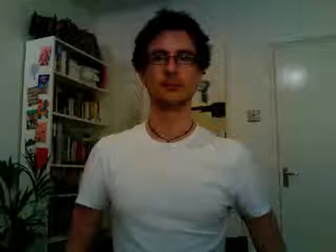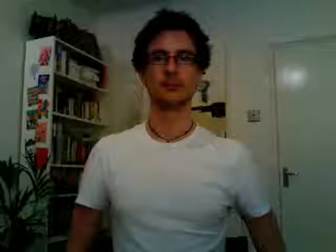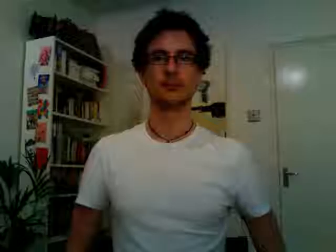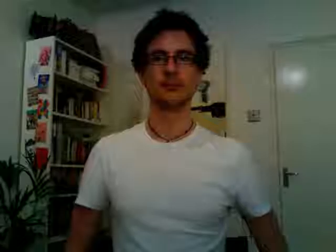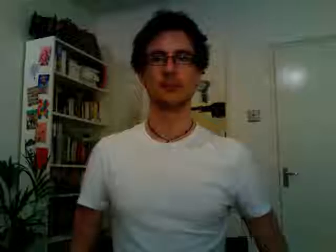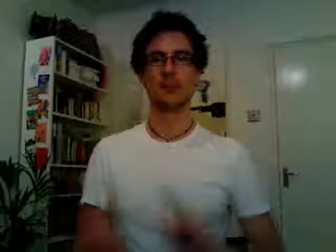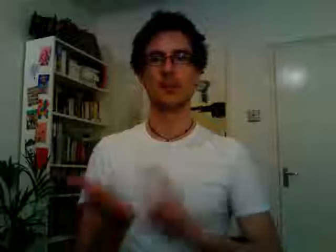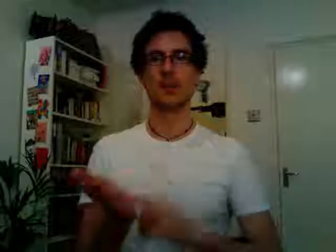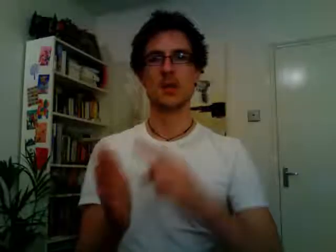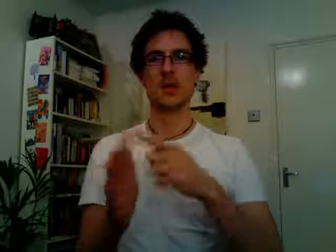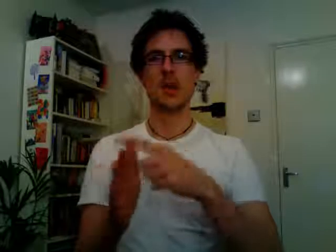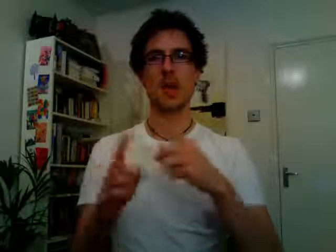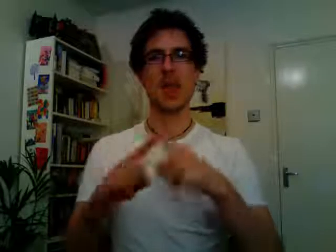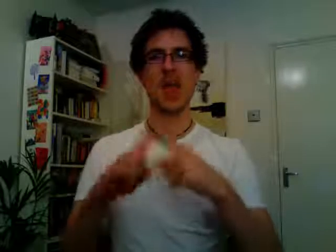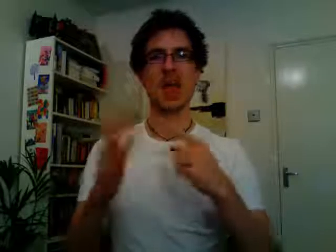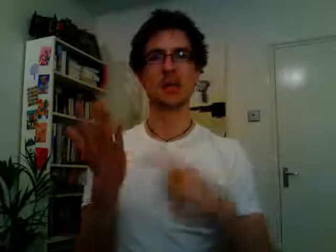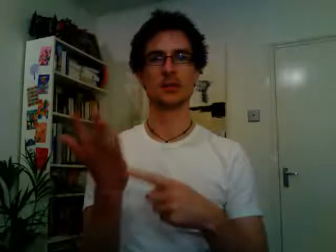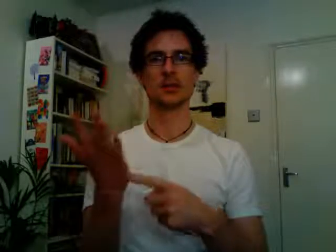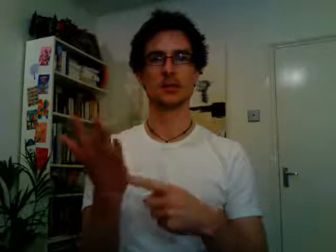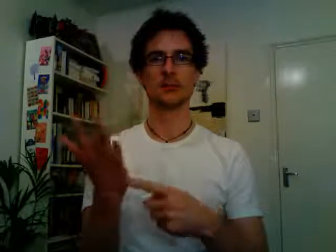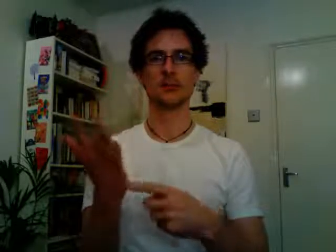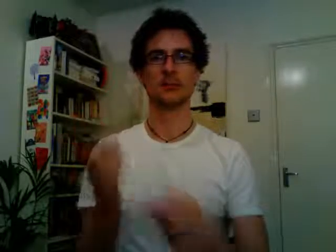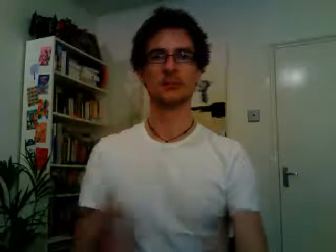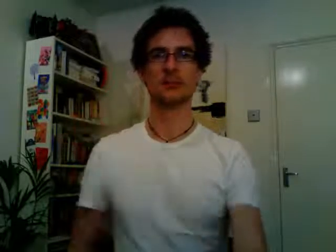next